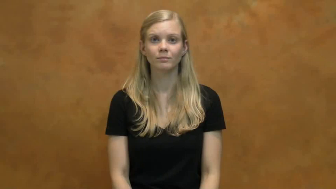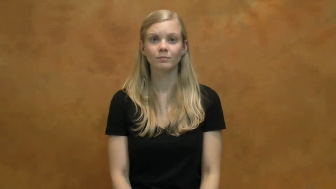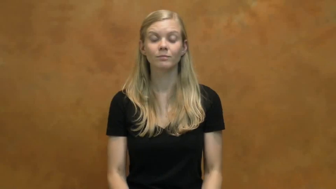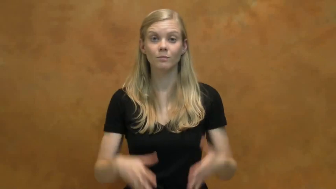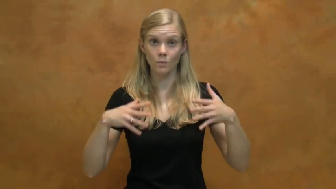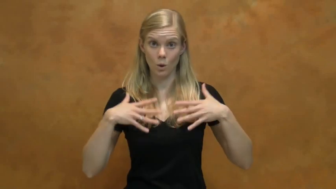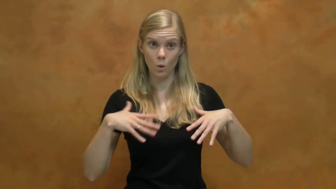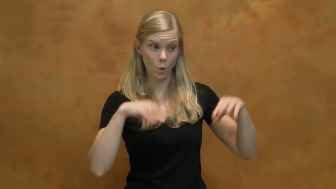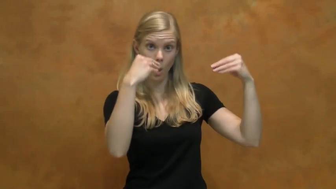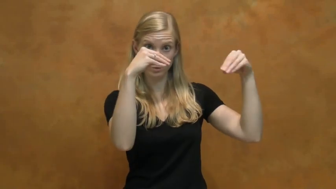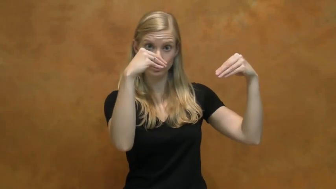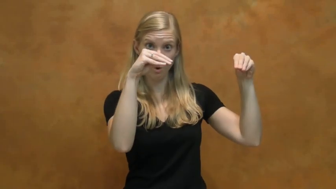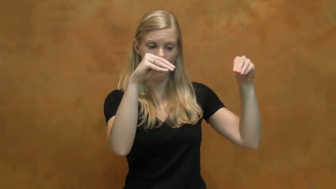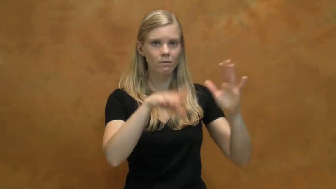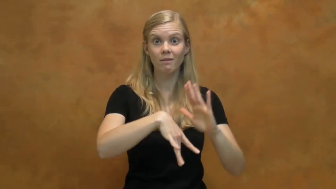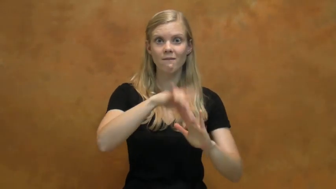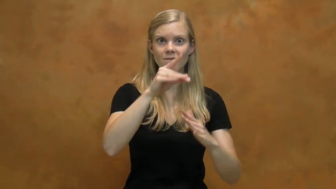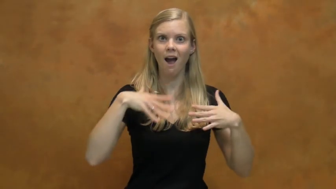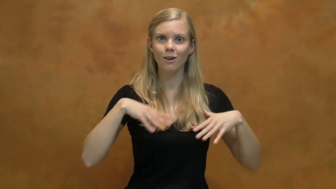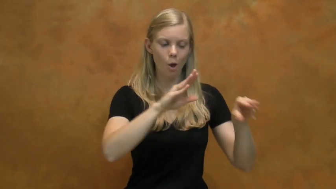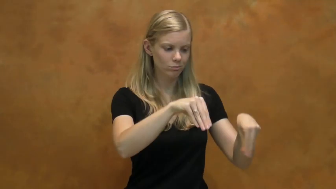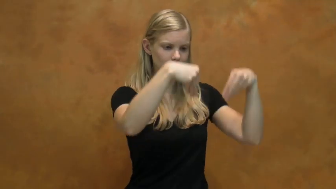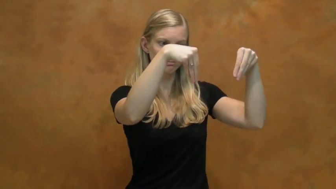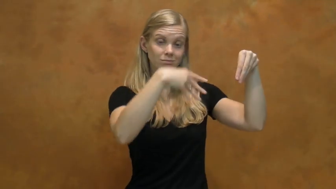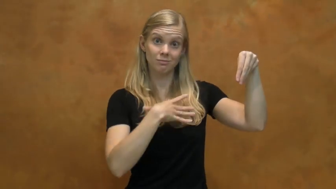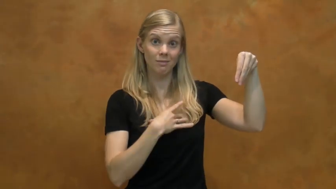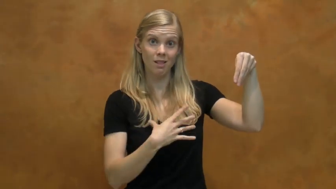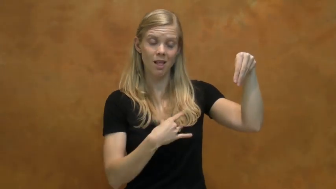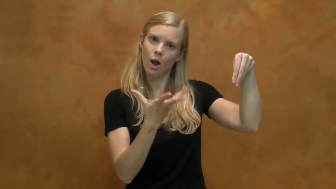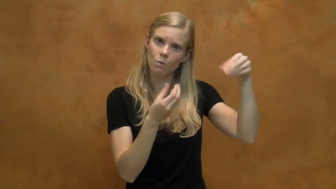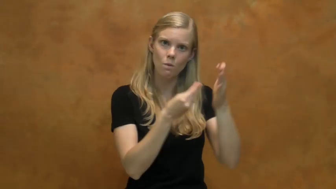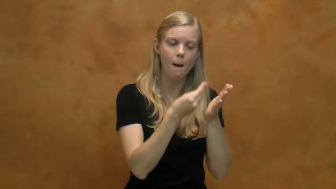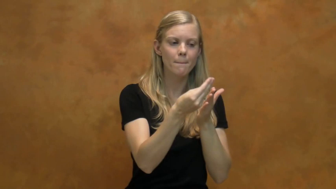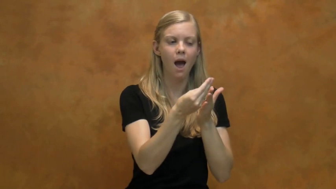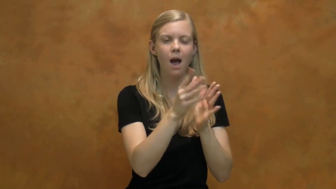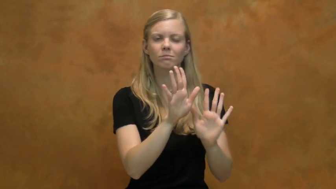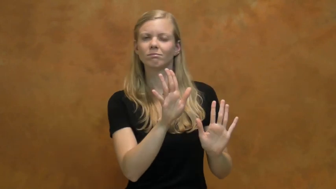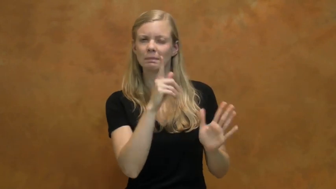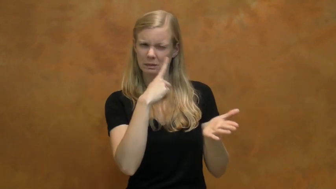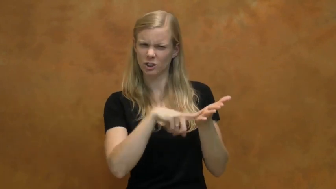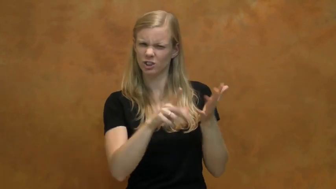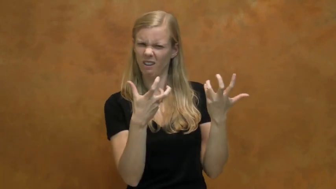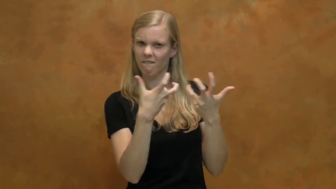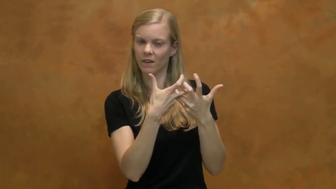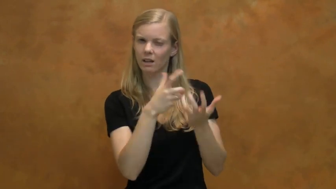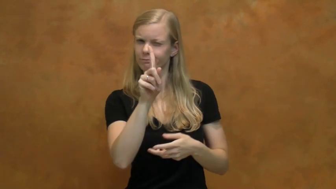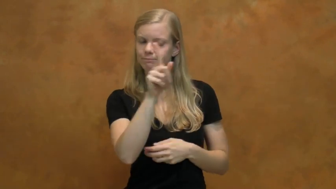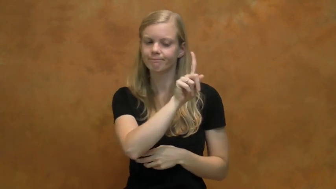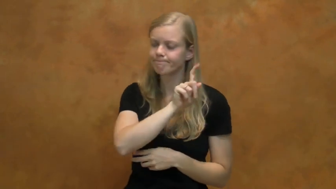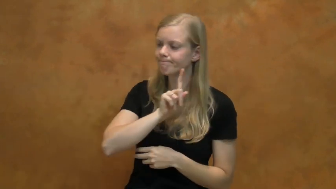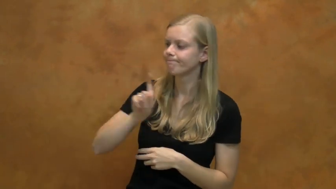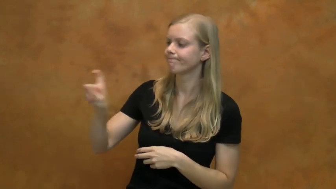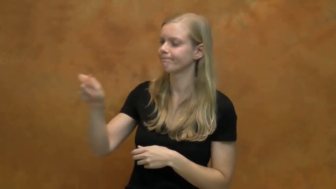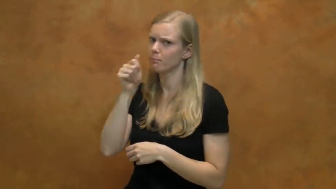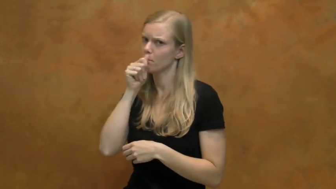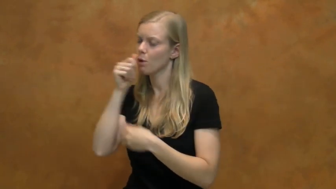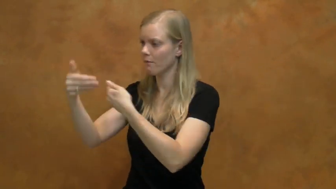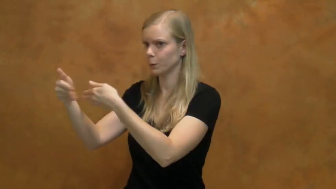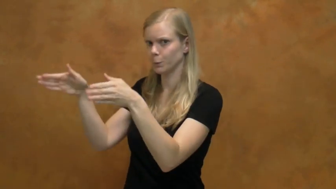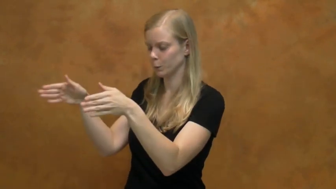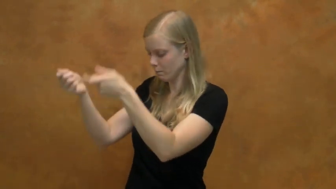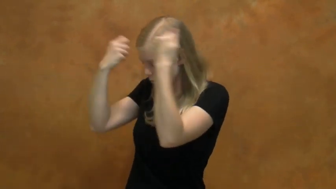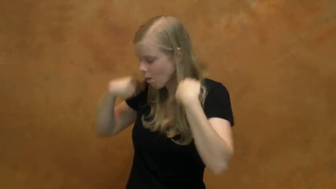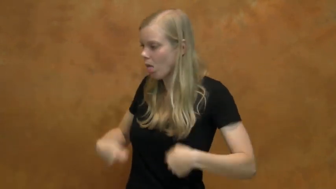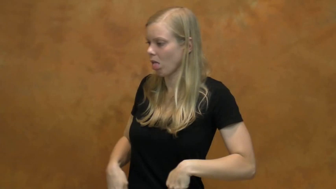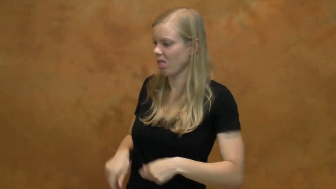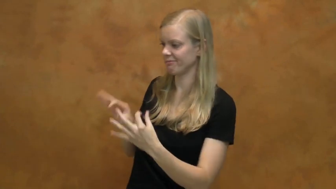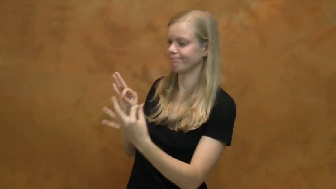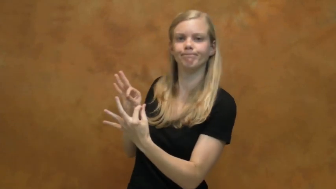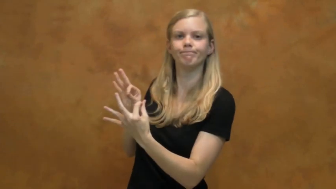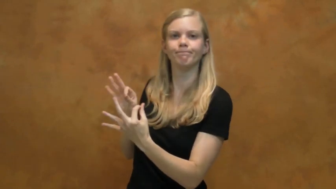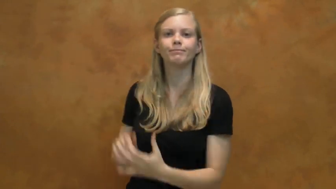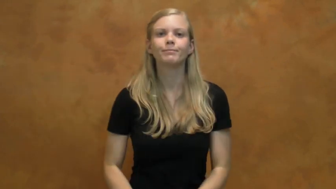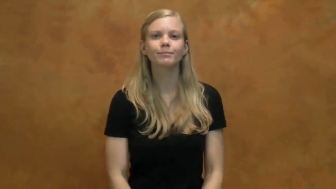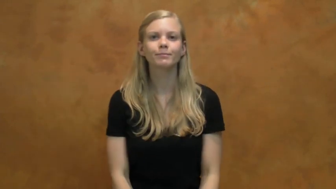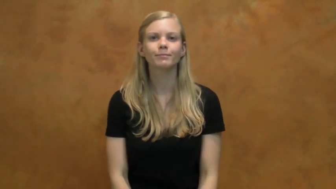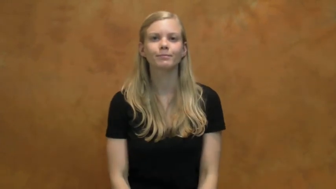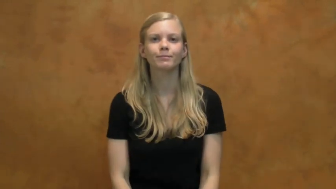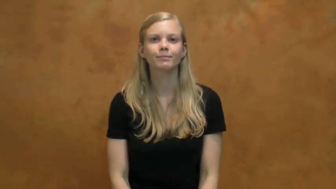dressing room